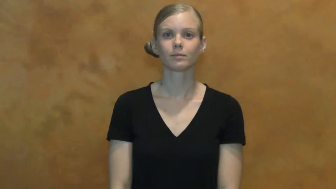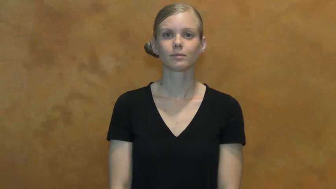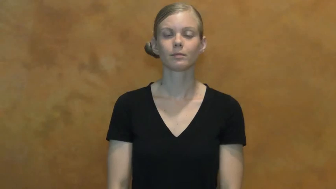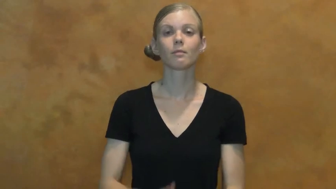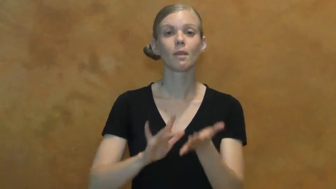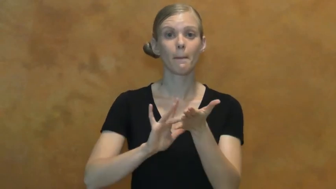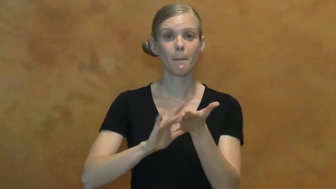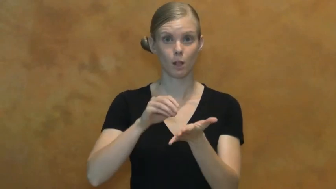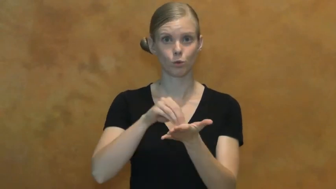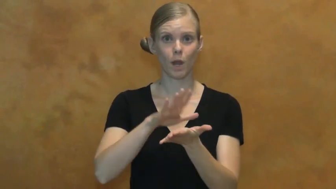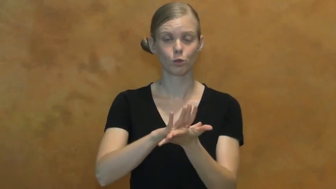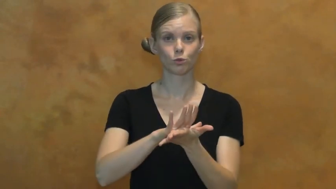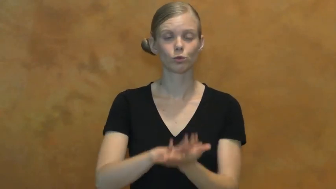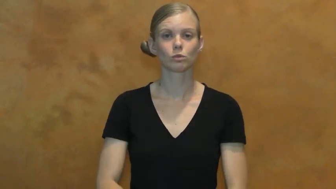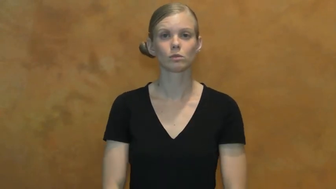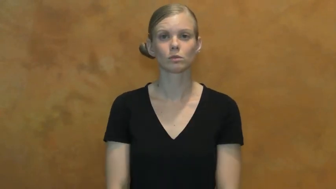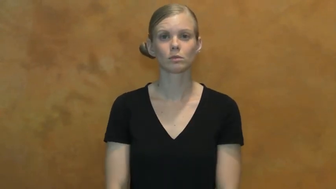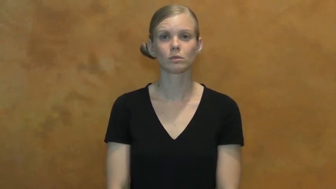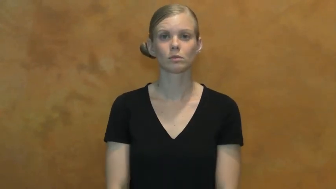medical records